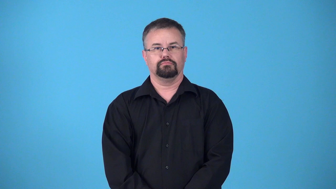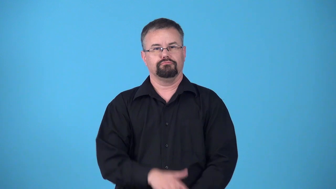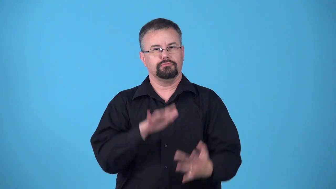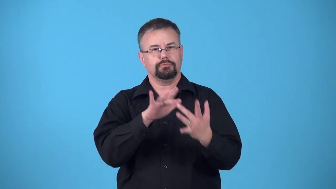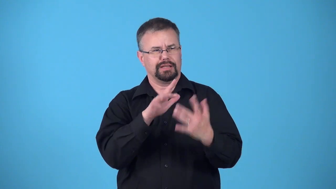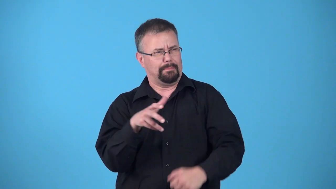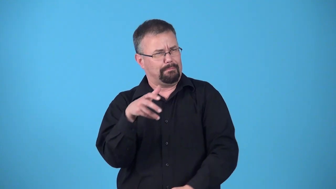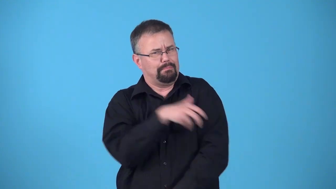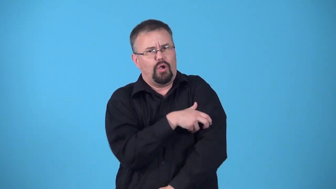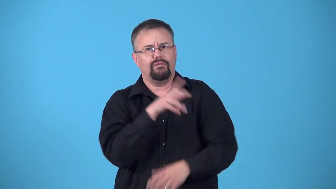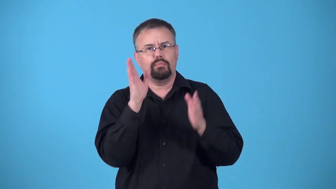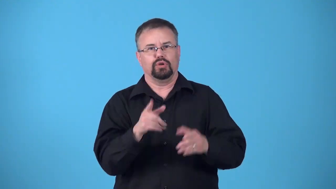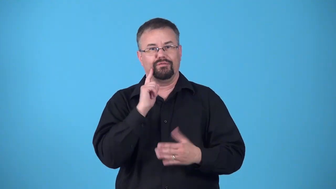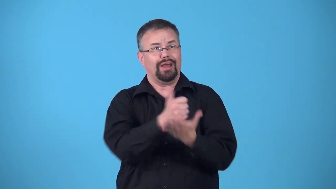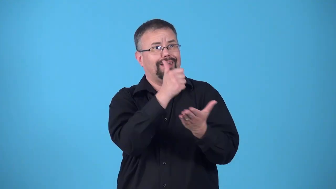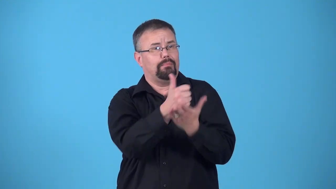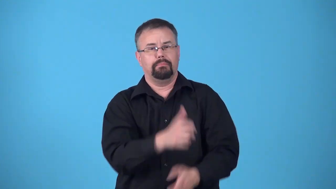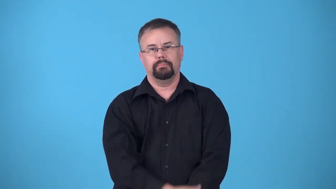pull strings